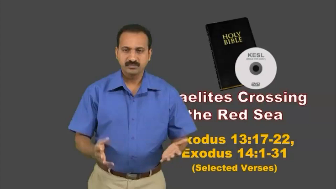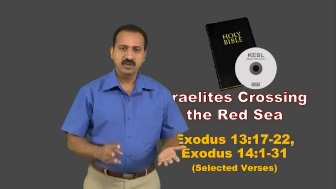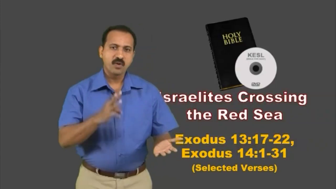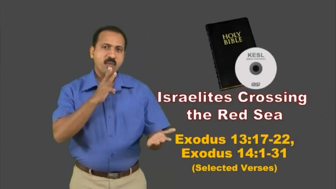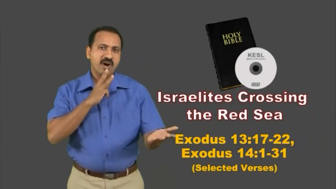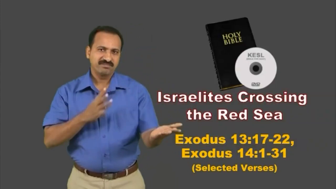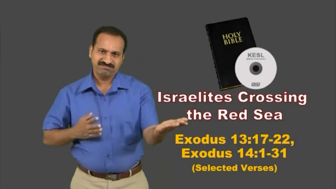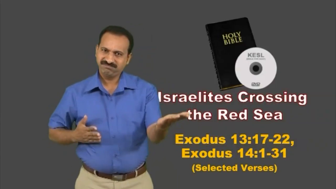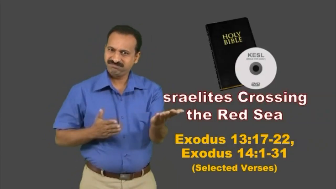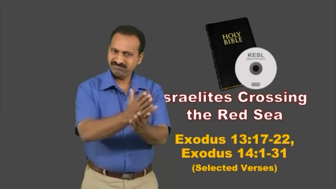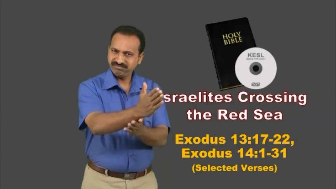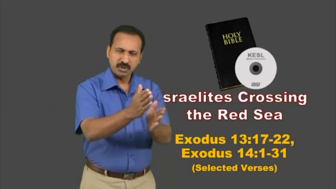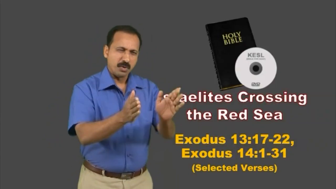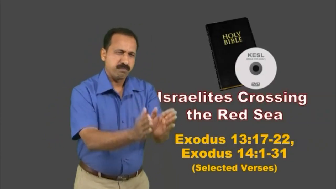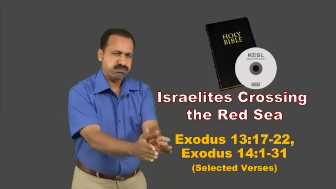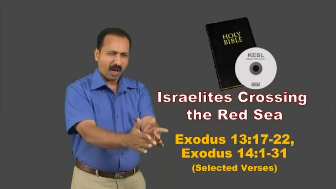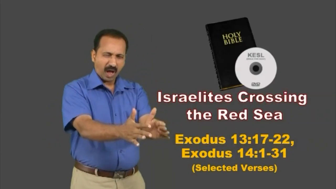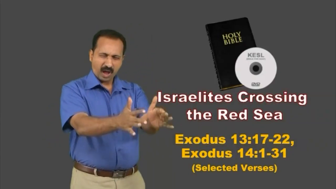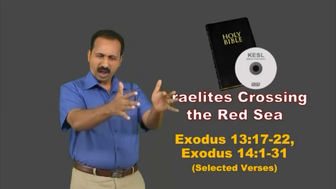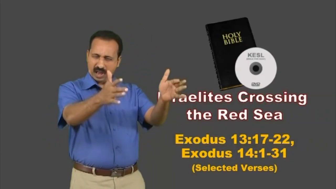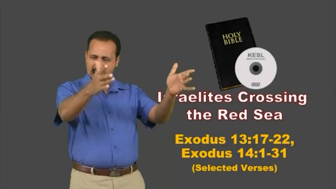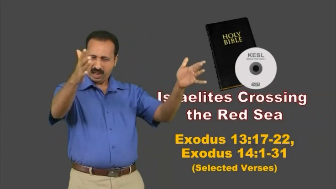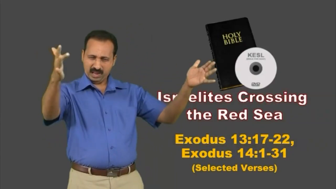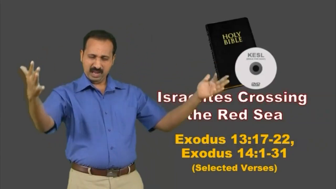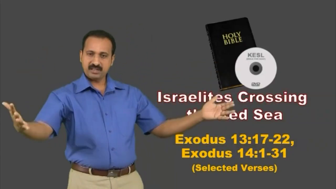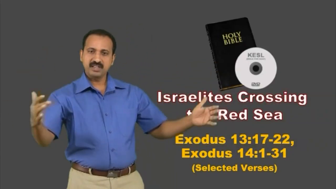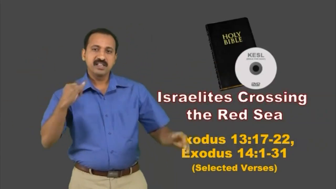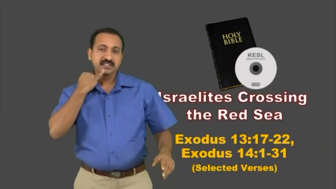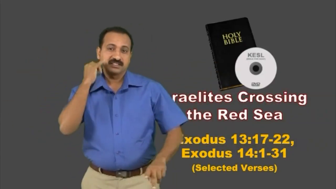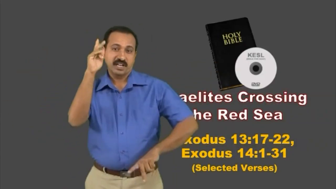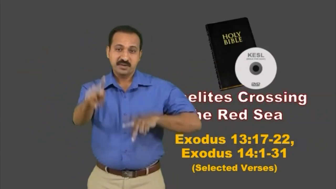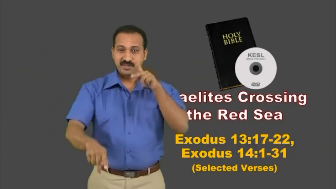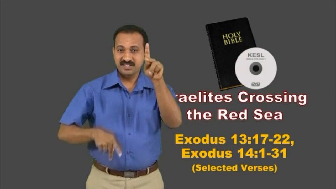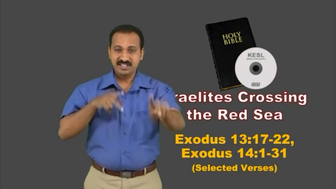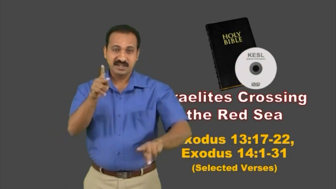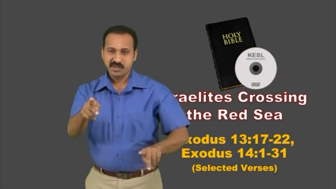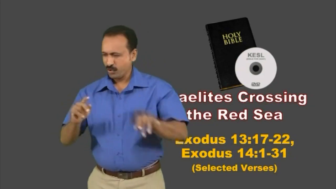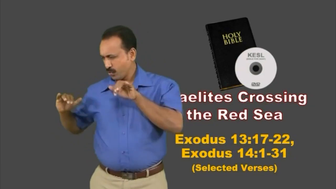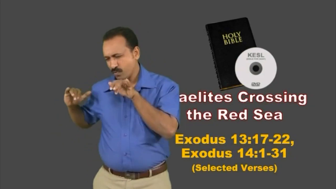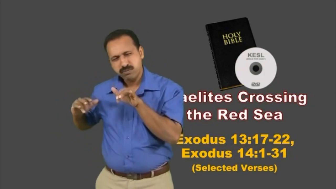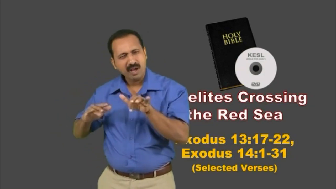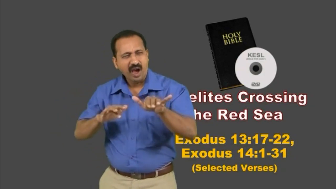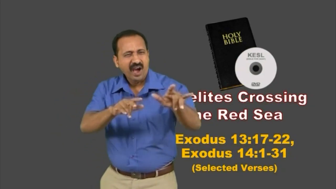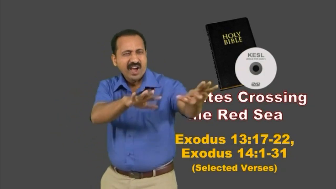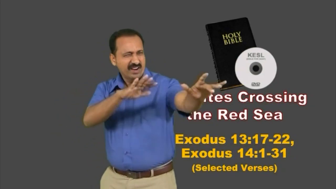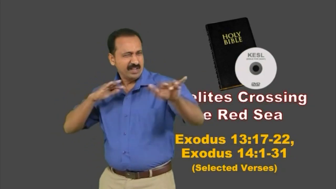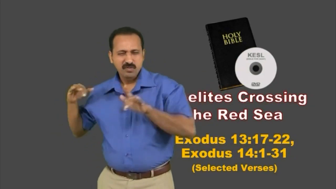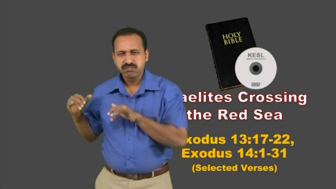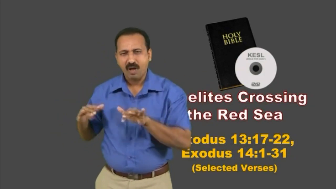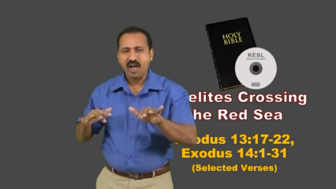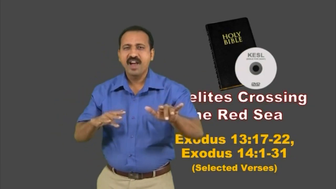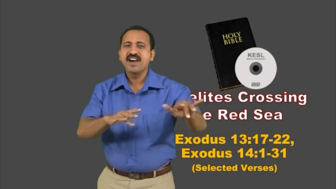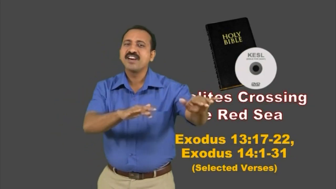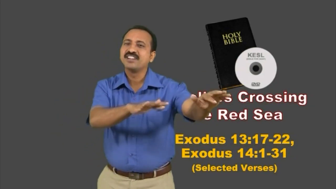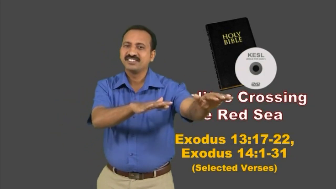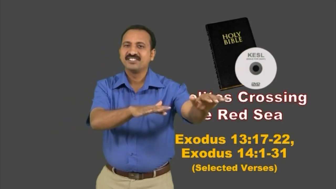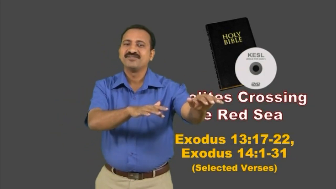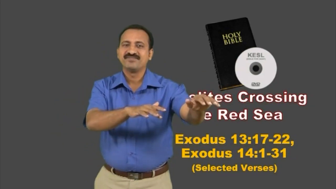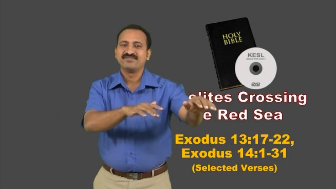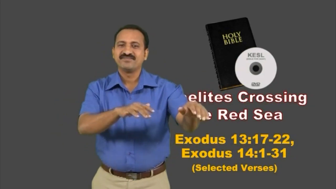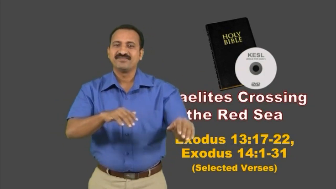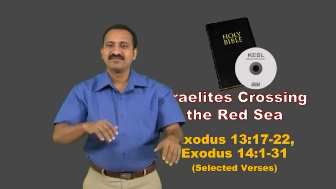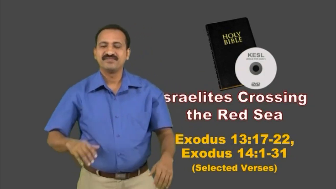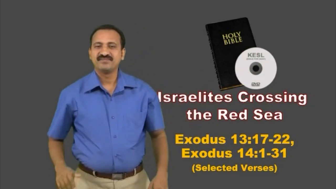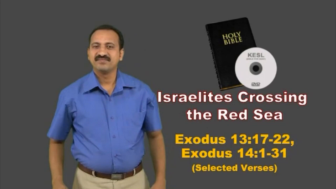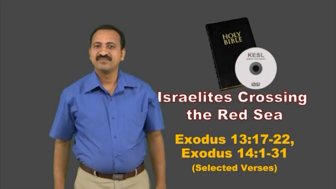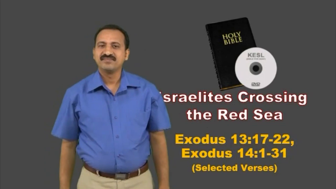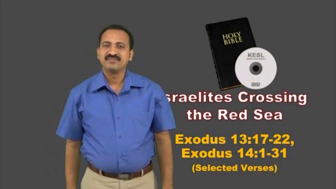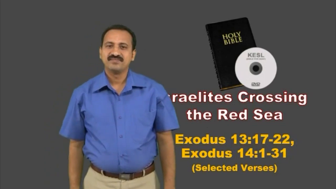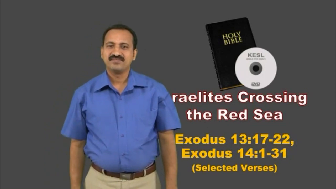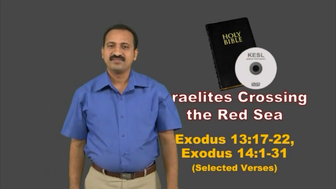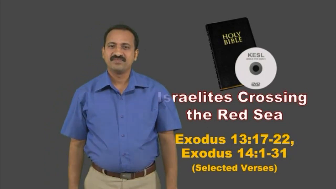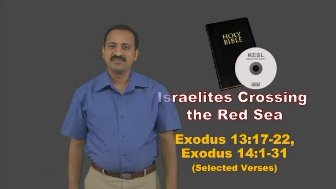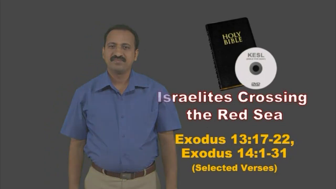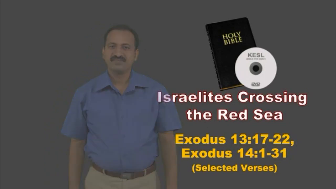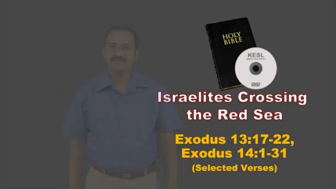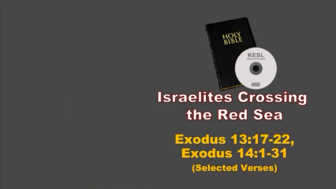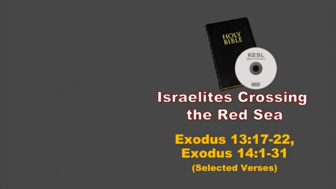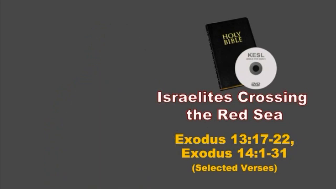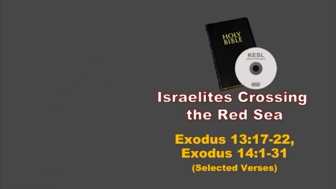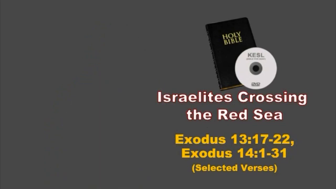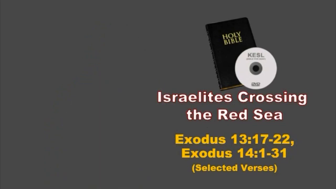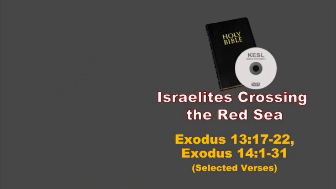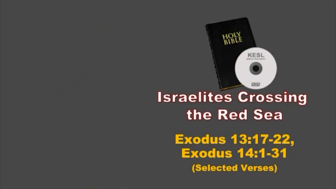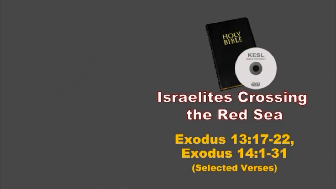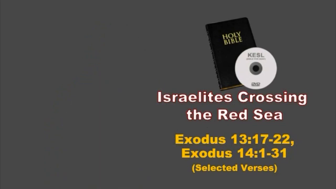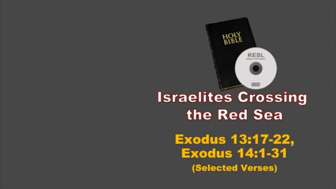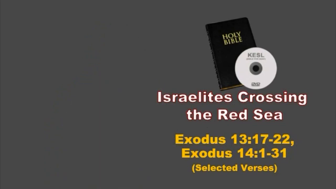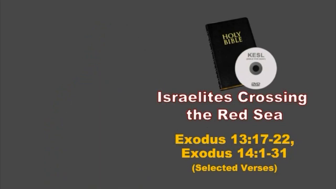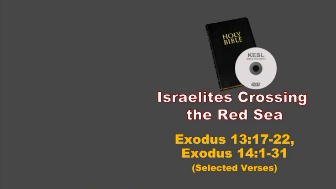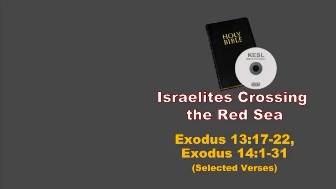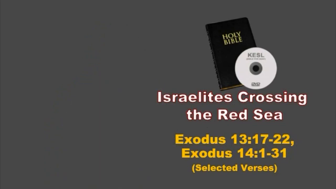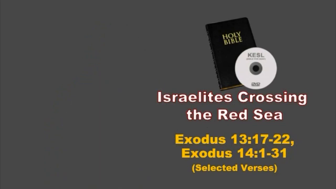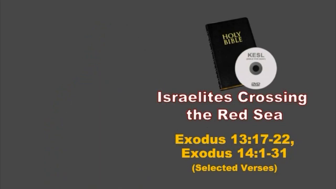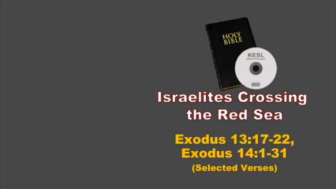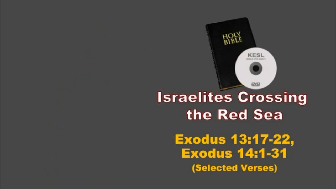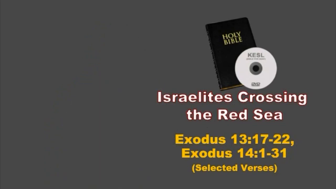Israelites Crossing the Red Sea